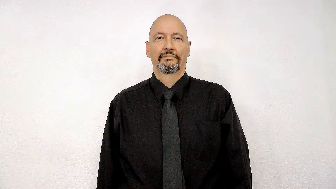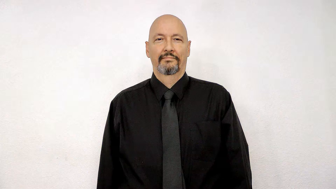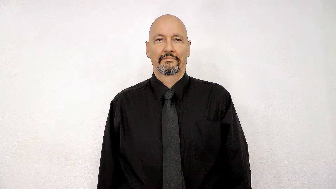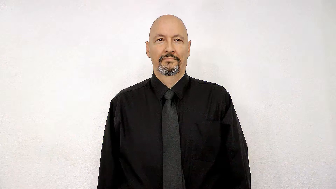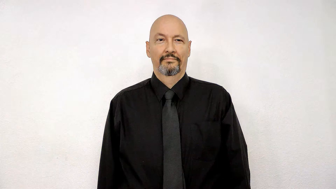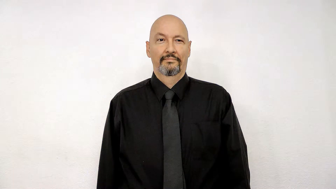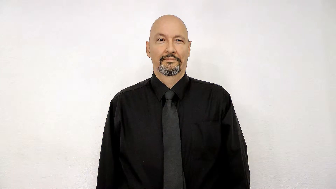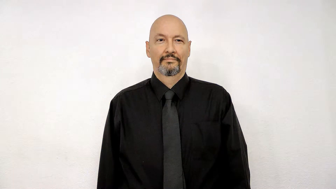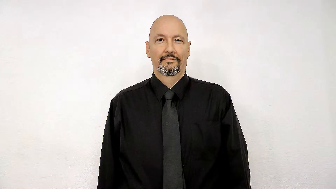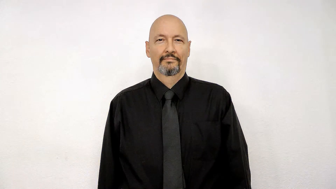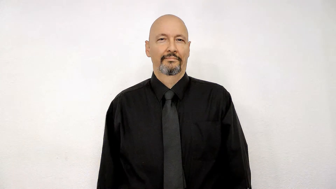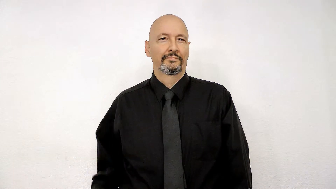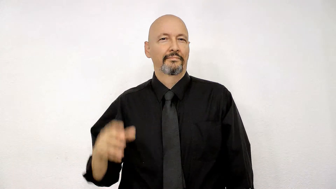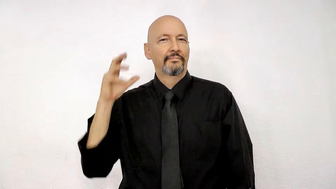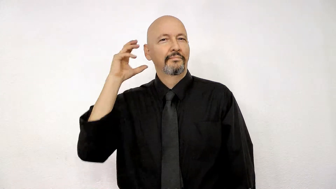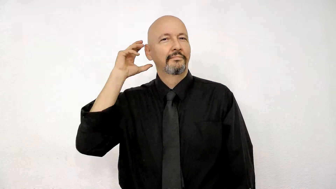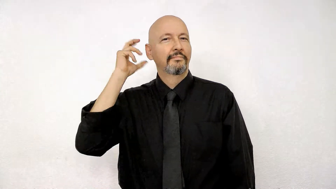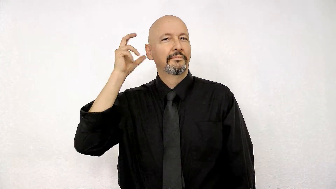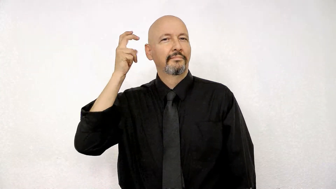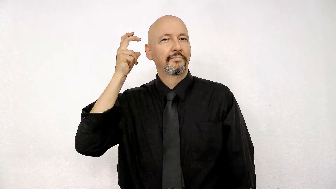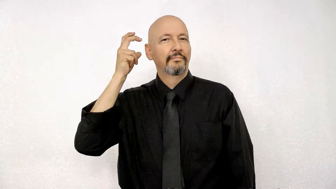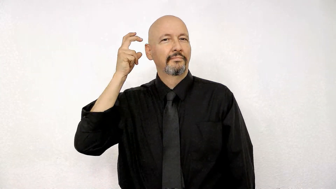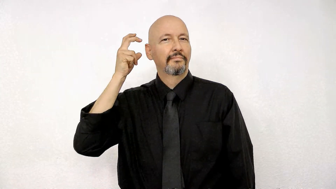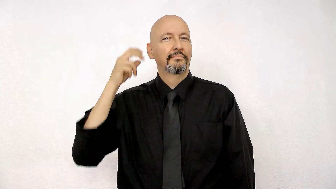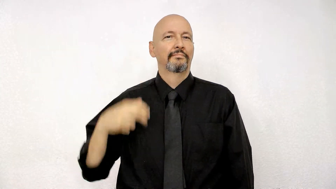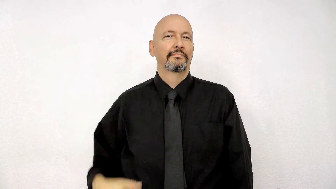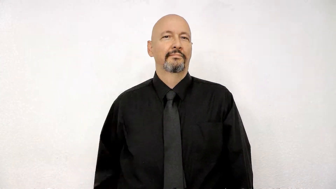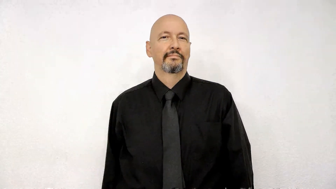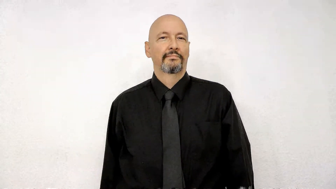radio